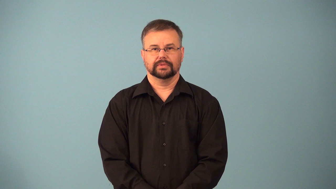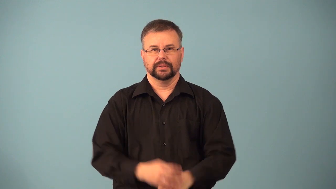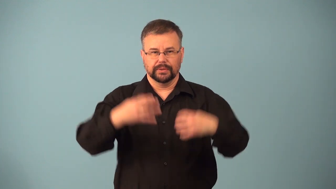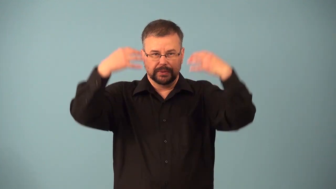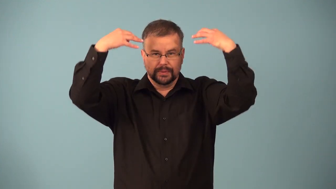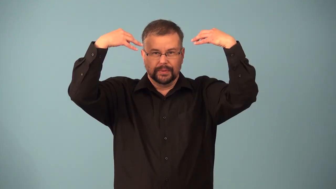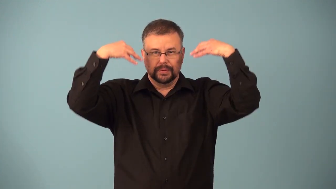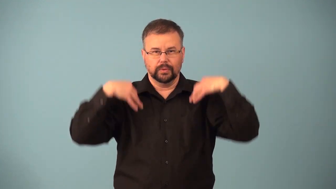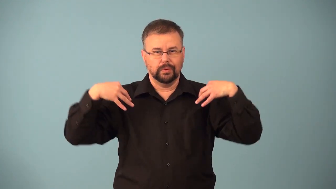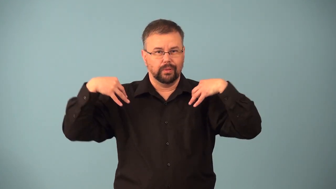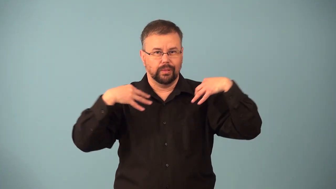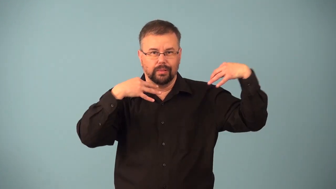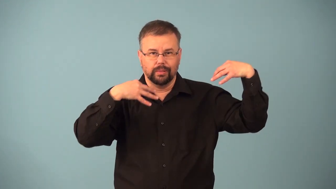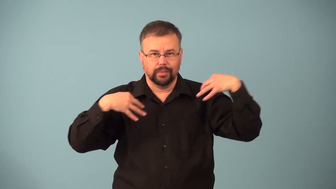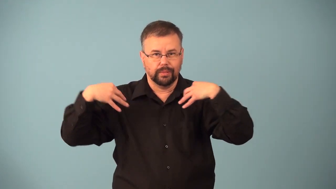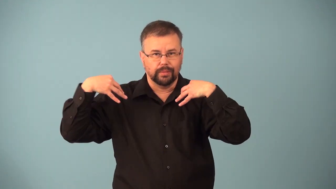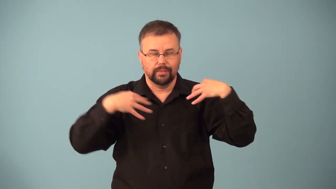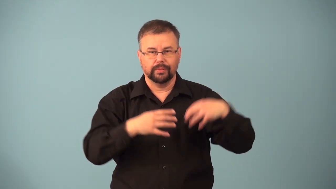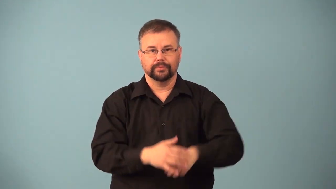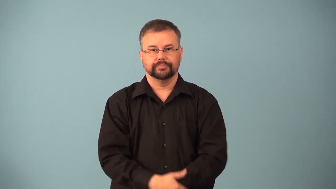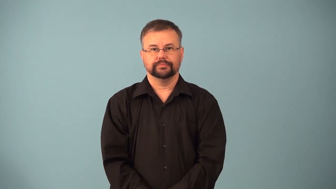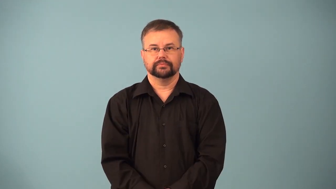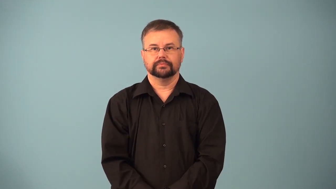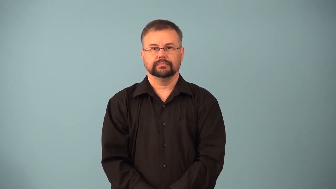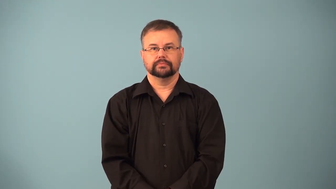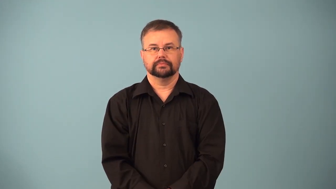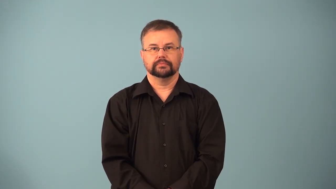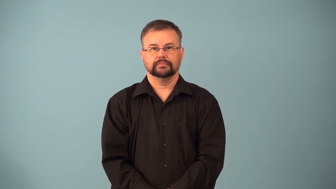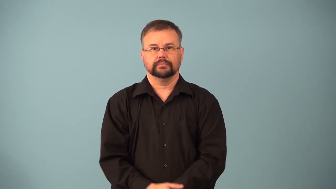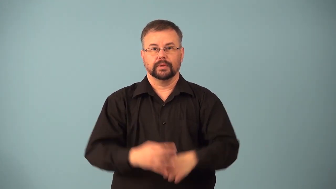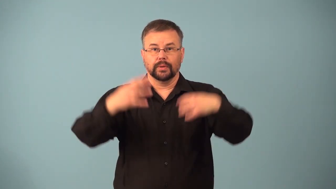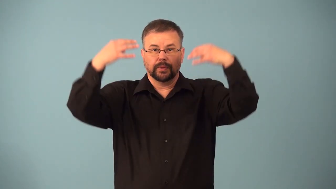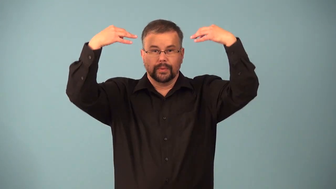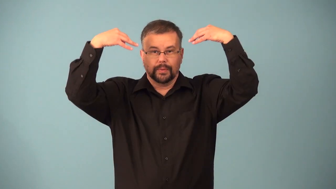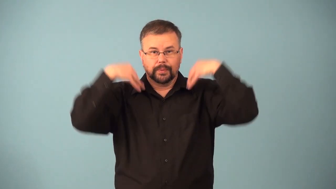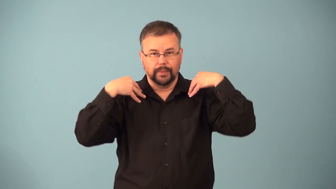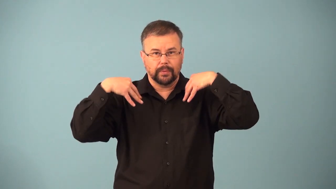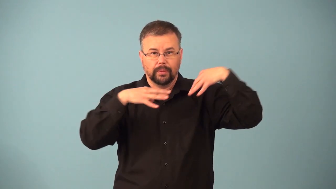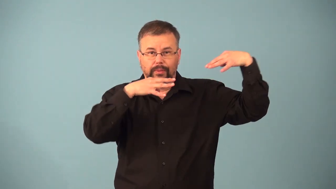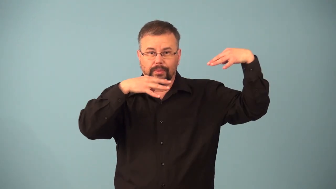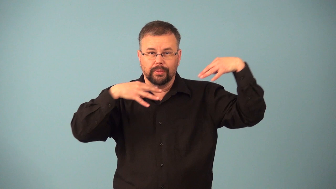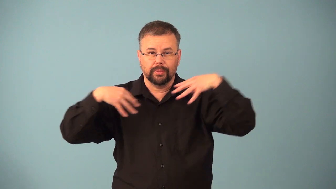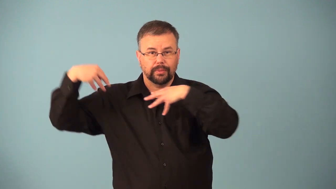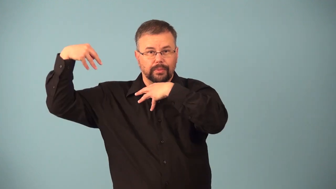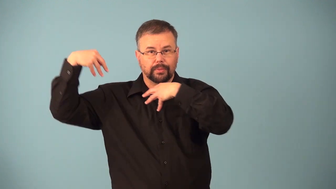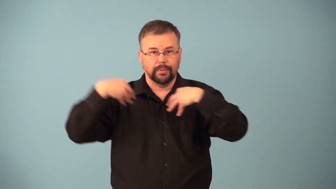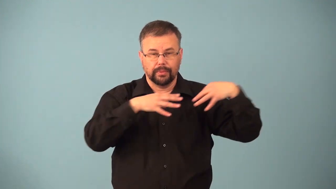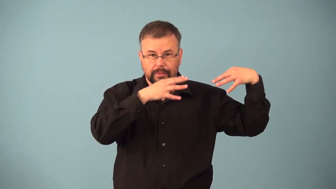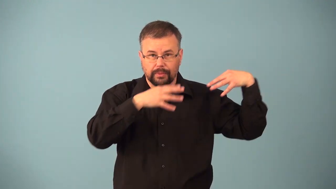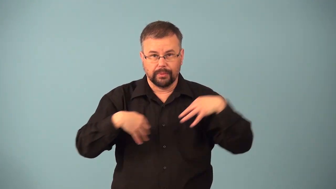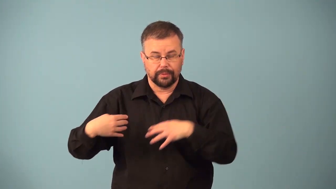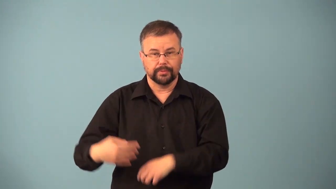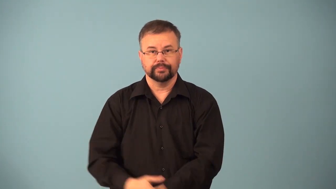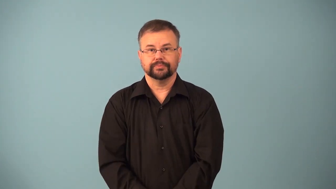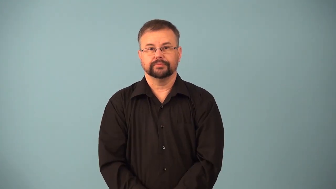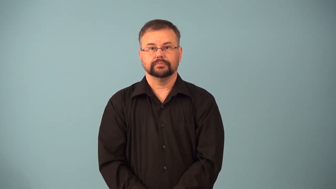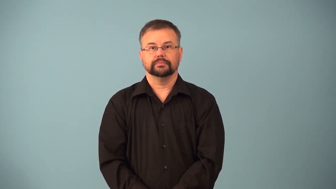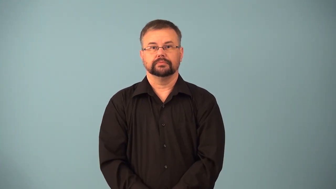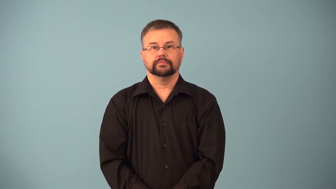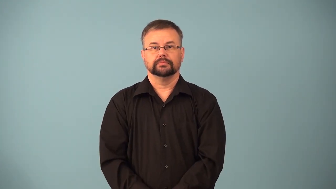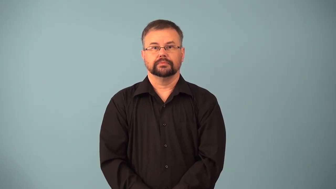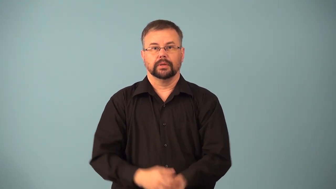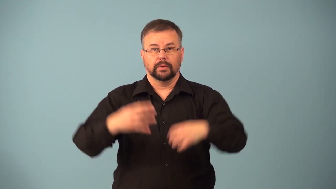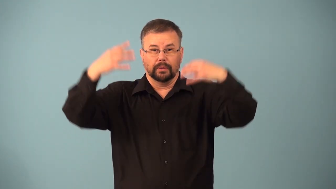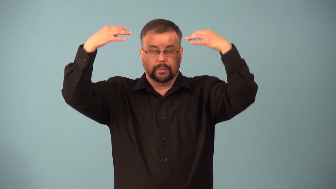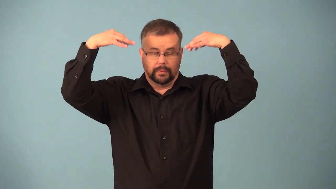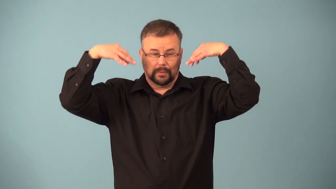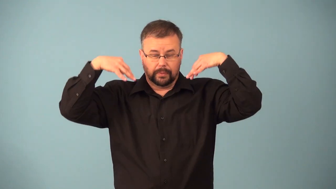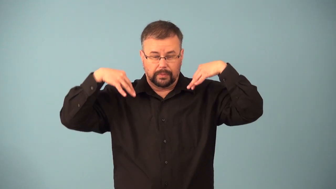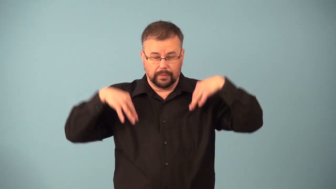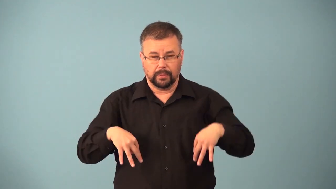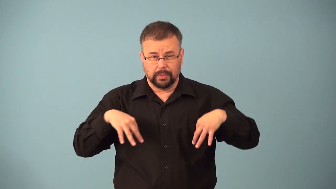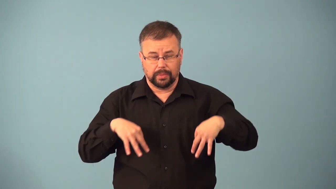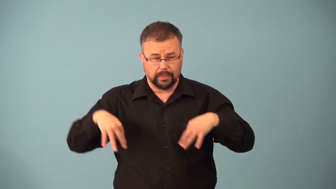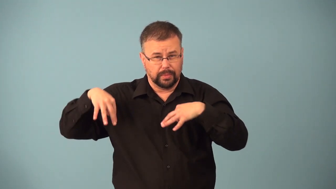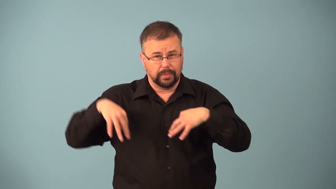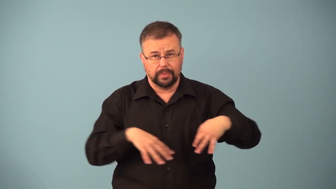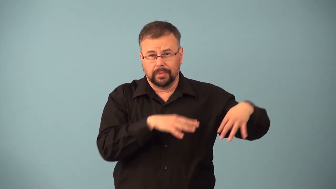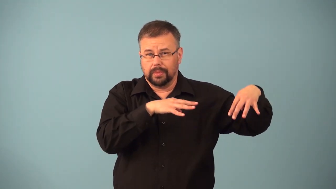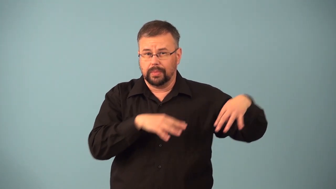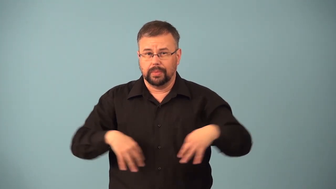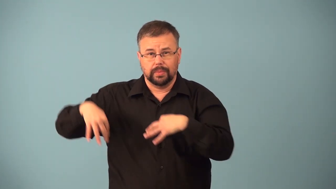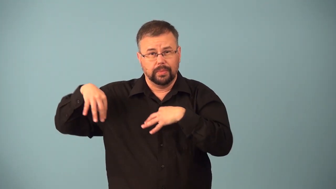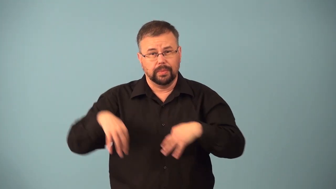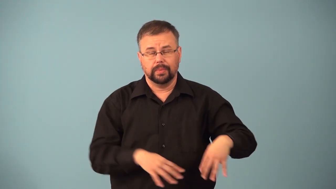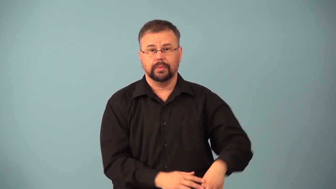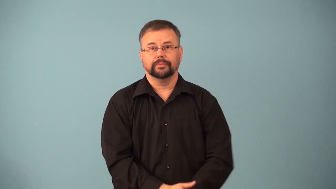lank,lanker,lankest